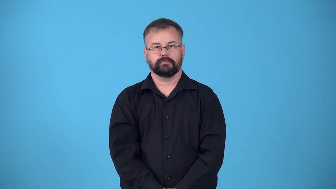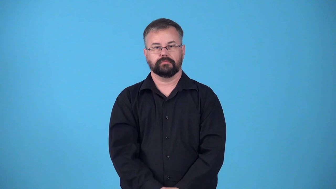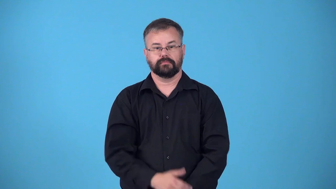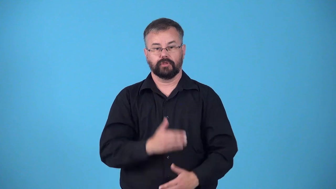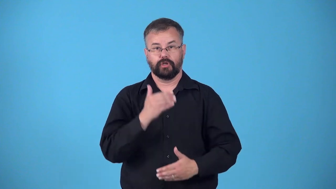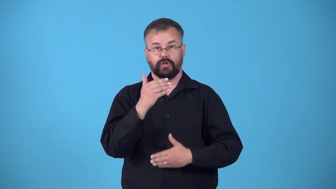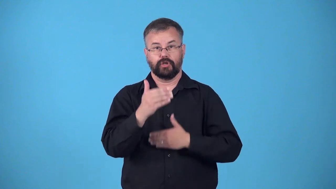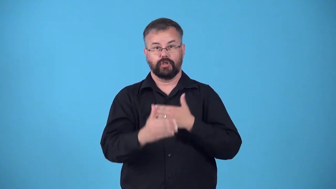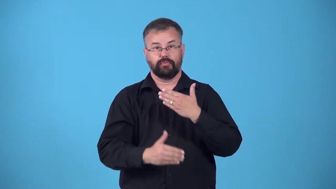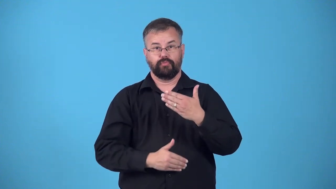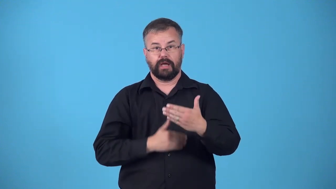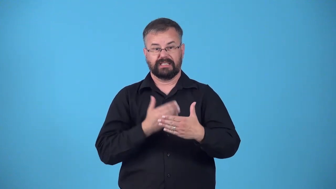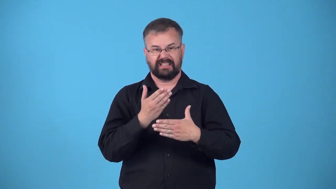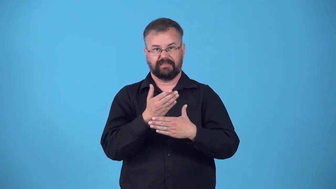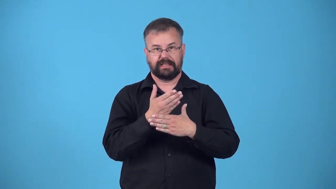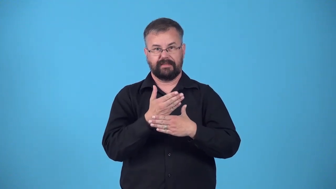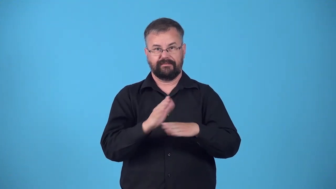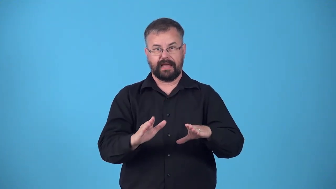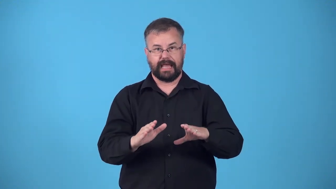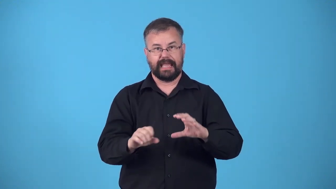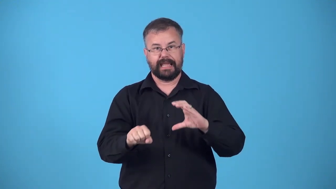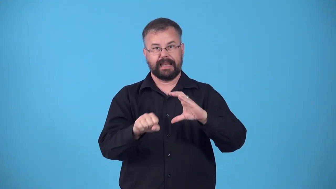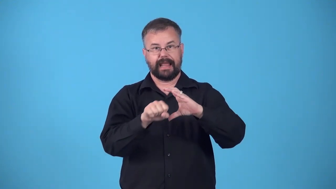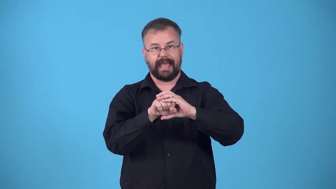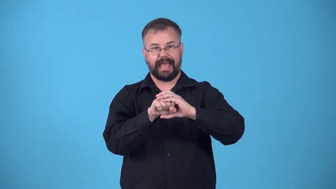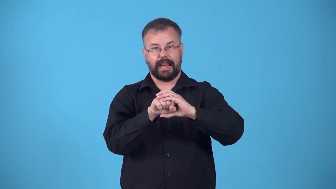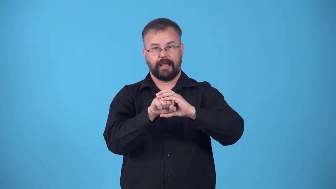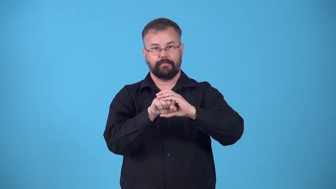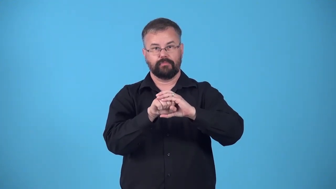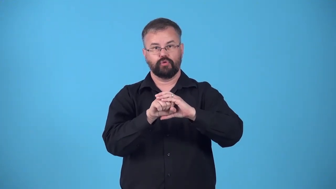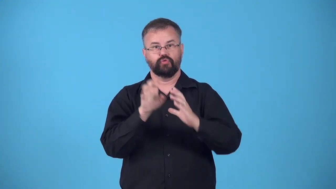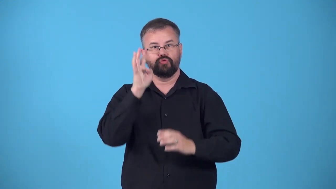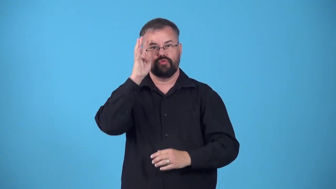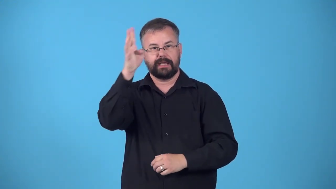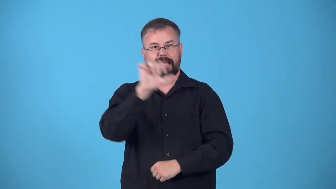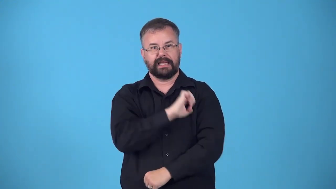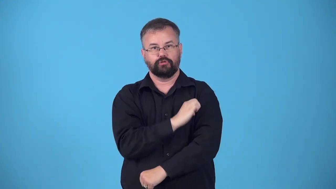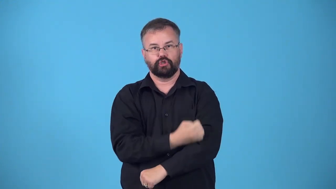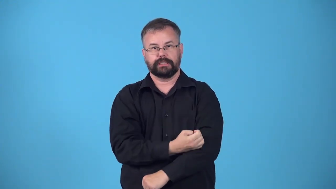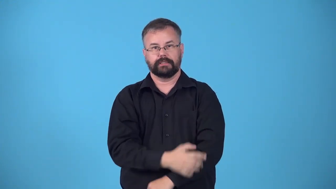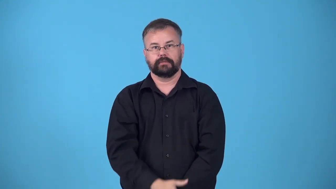fission